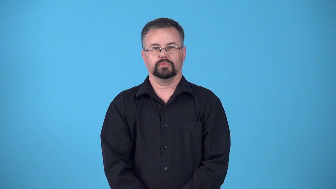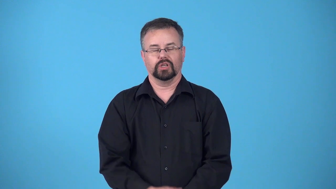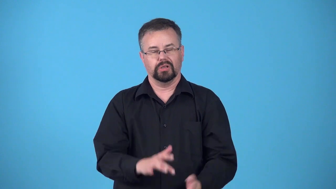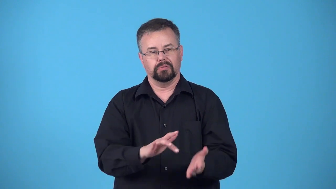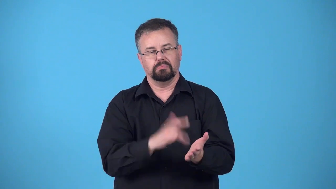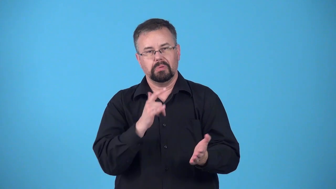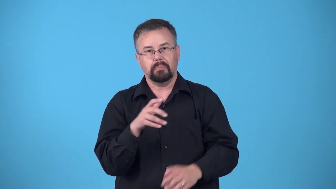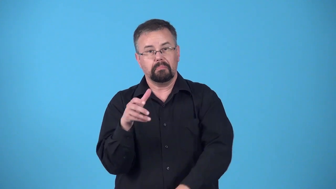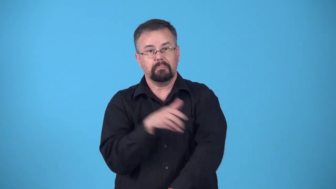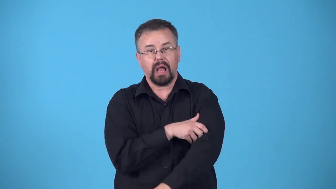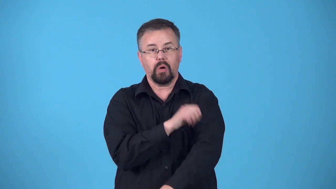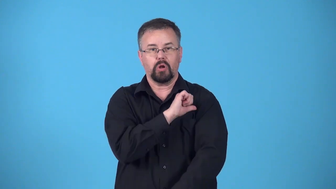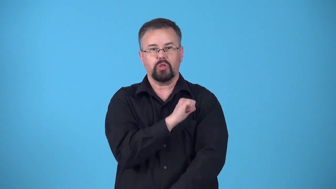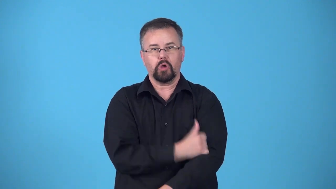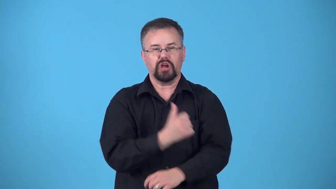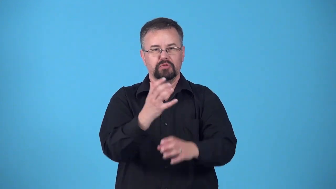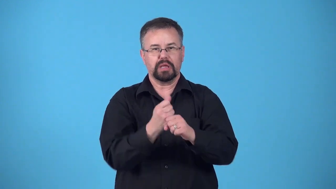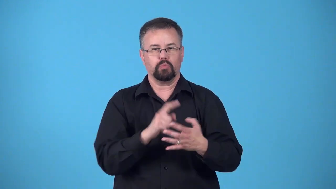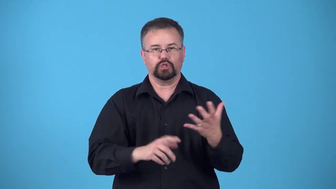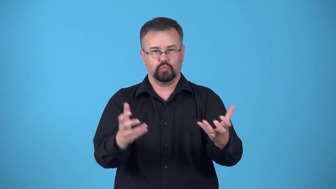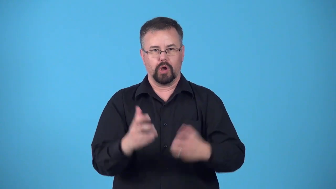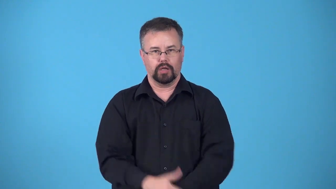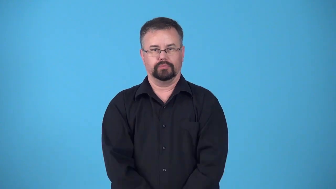throw your weight around